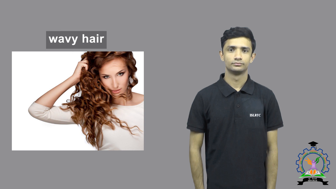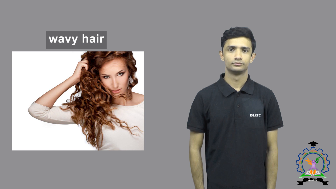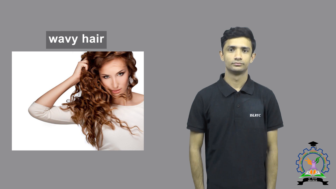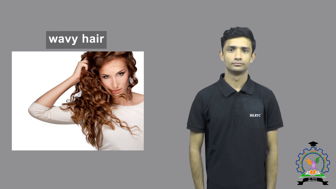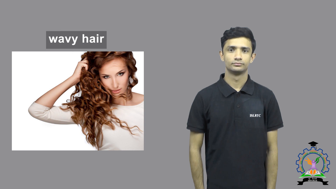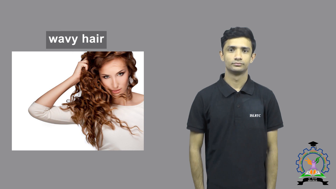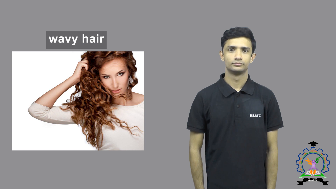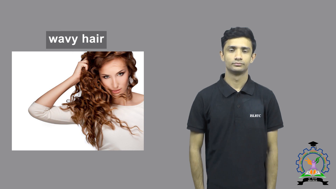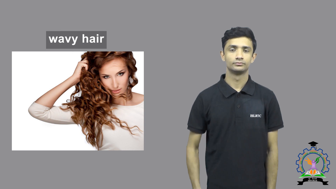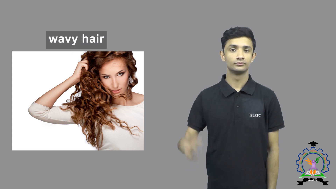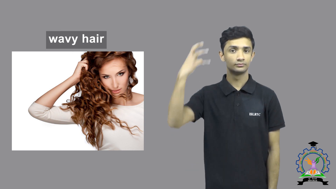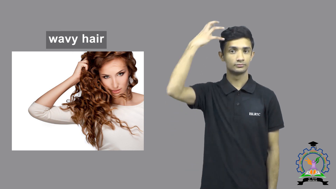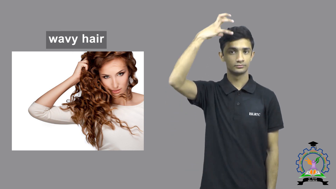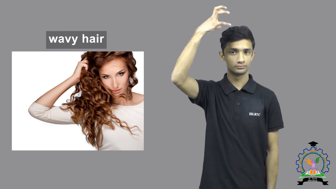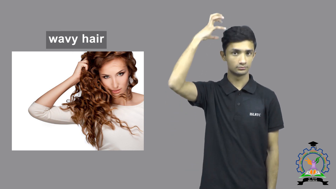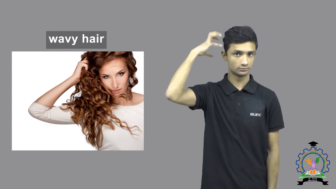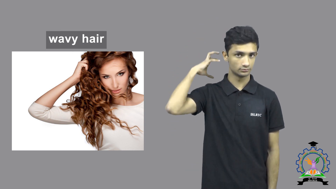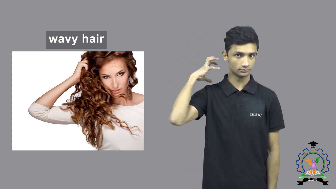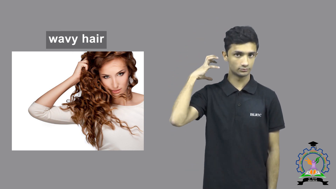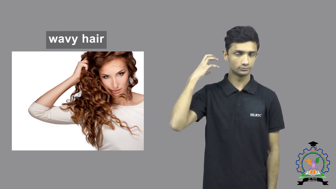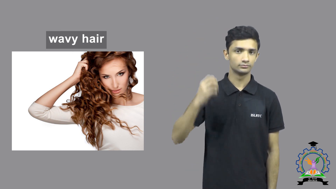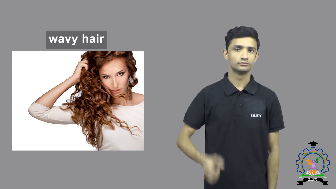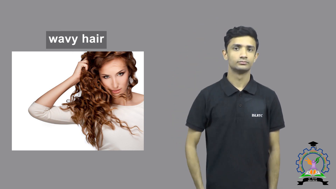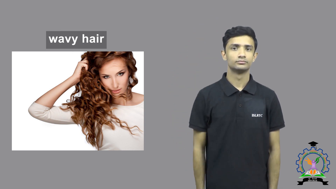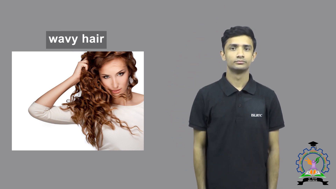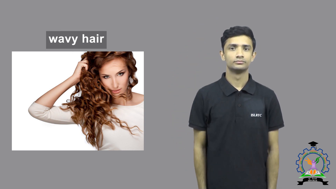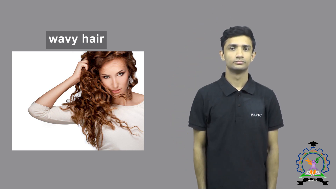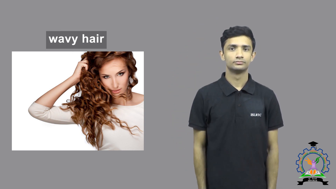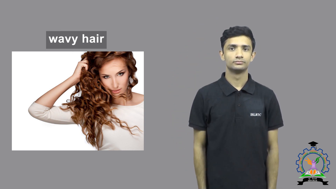wavy hair